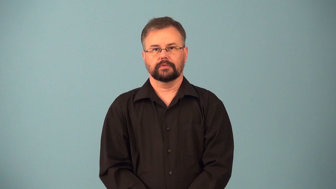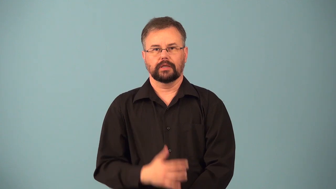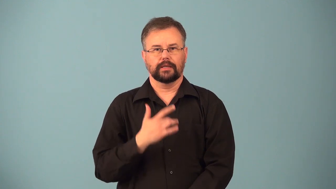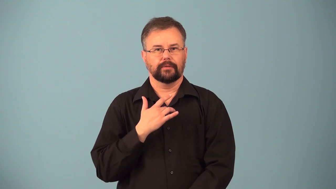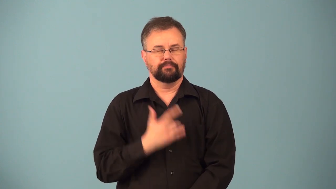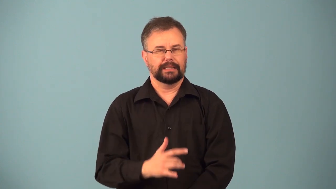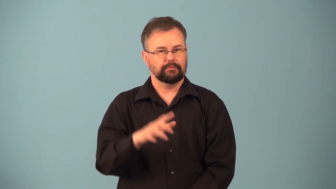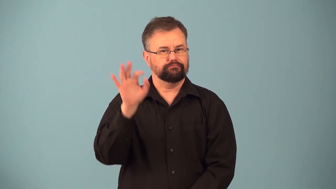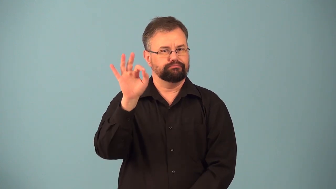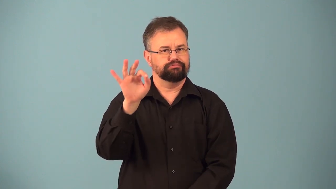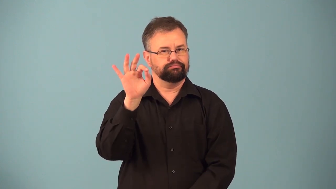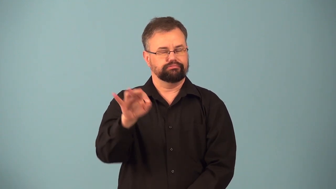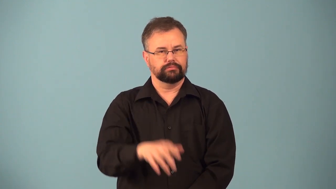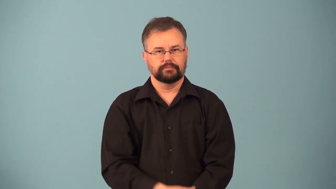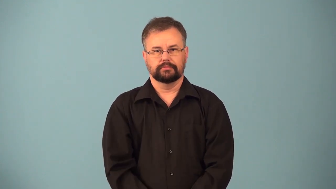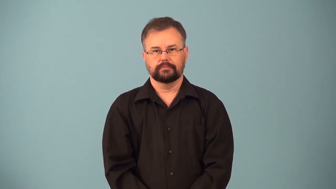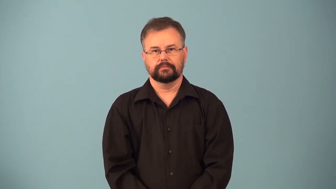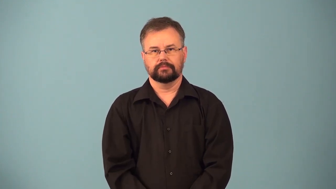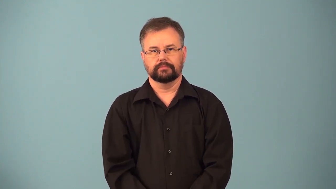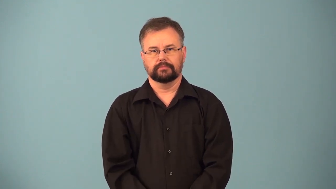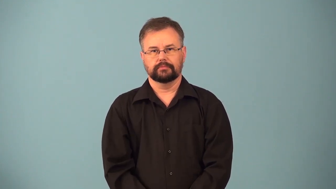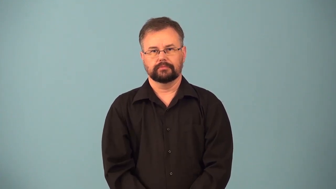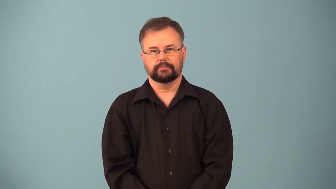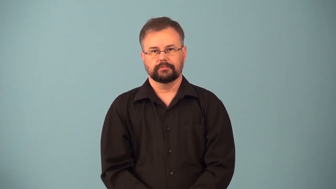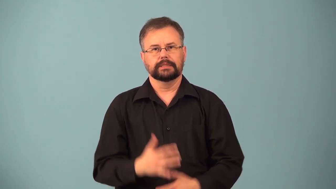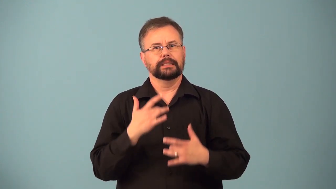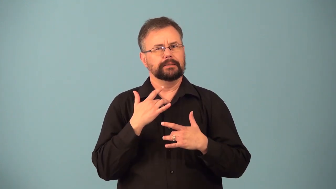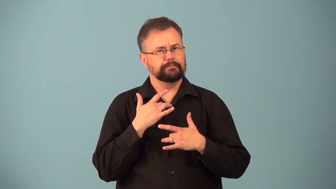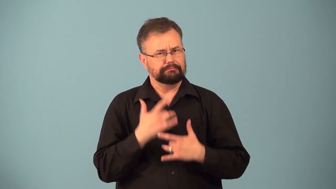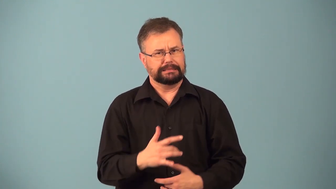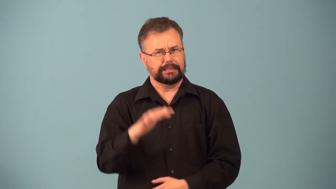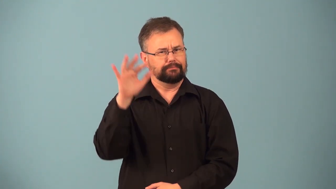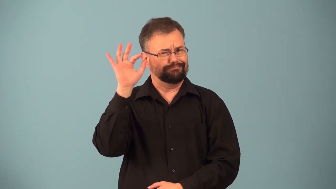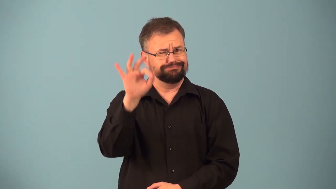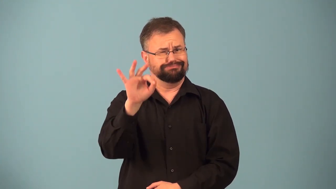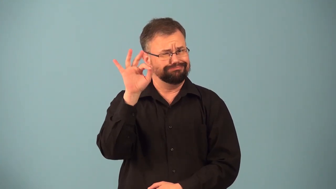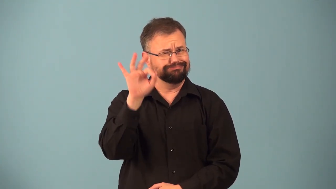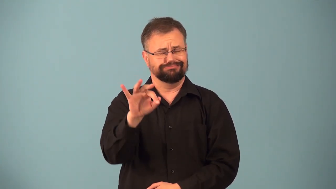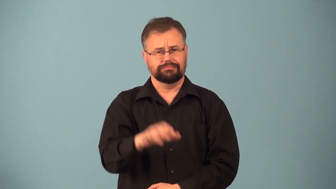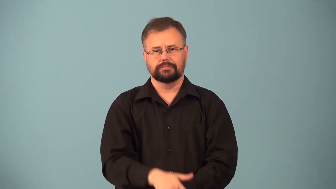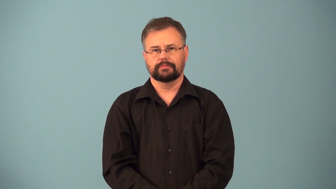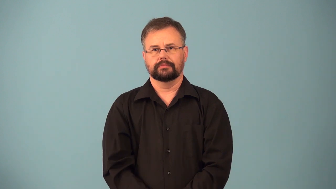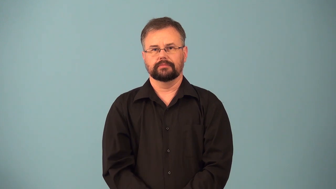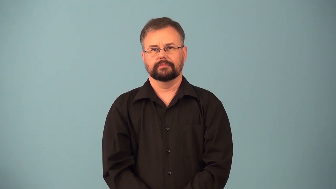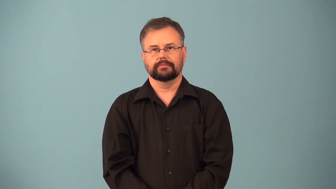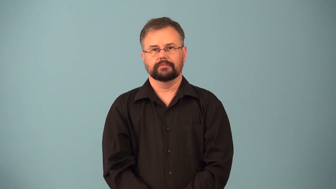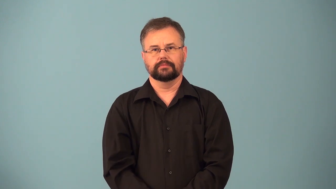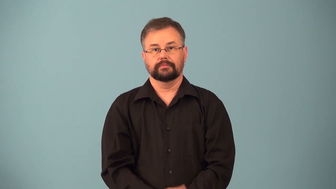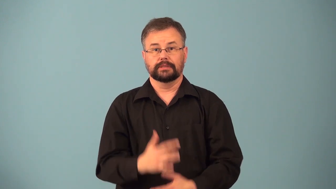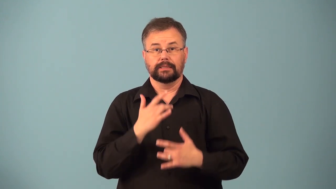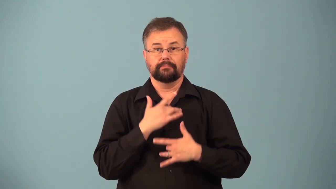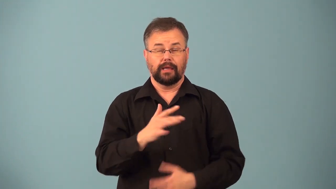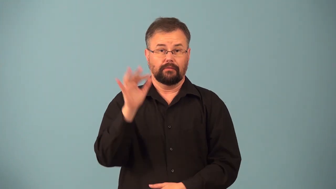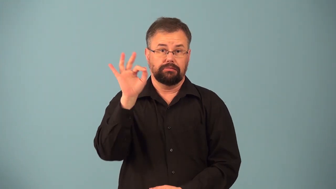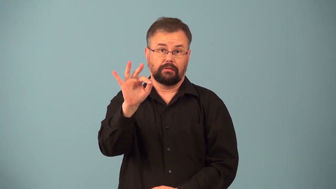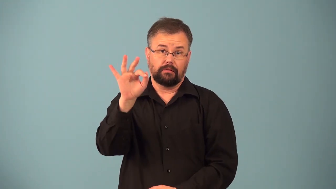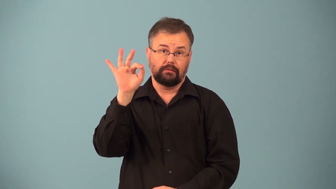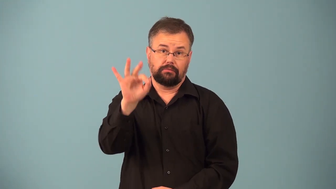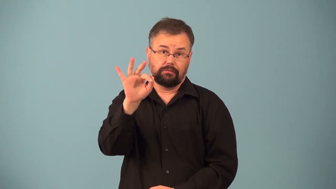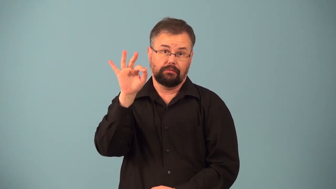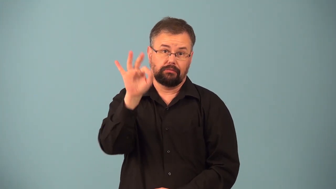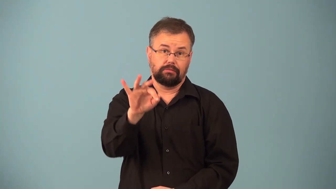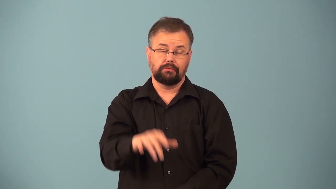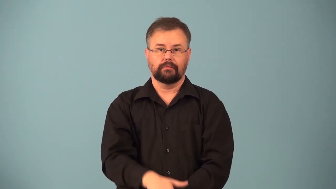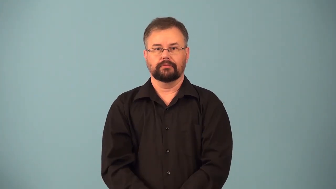preachy,preachier,preachiest